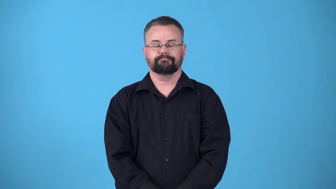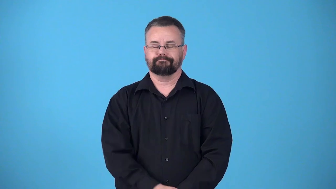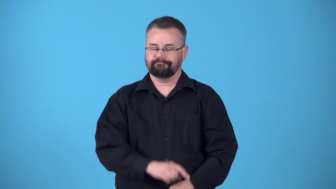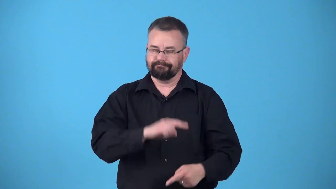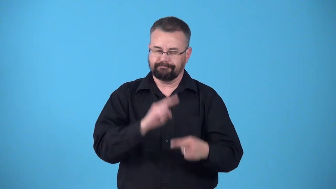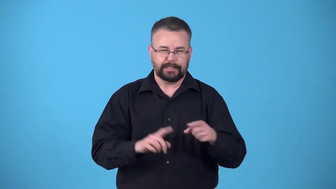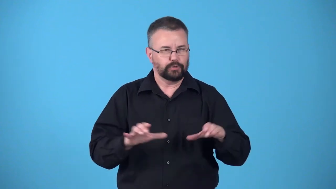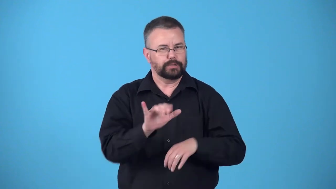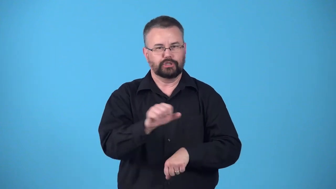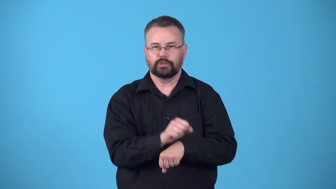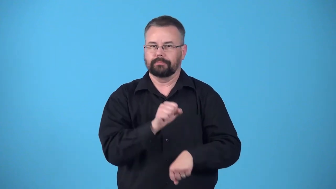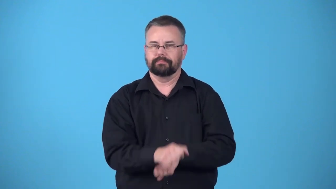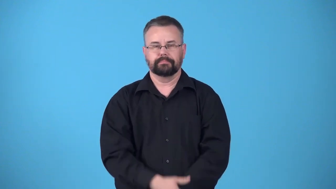can't hack it